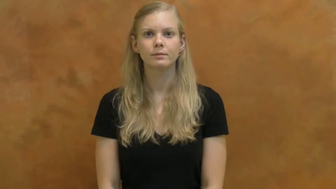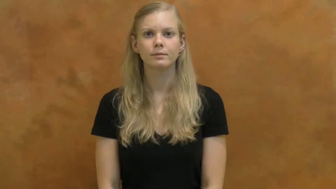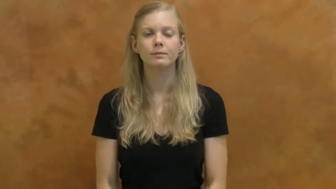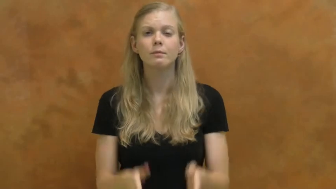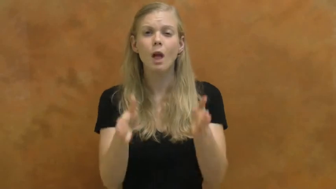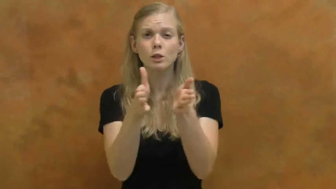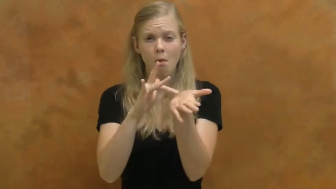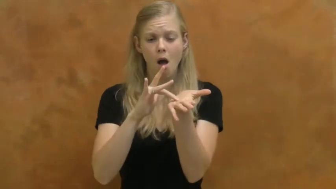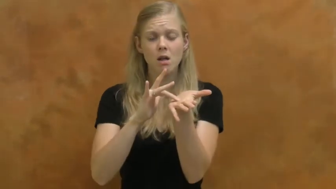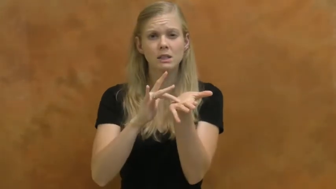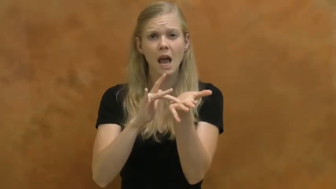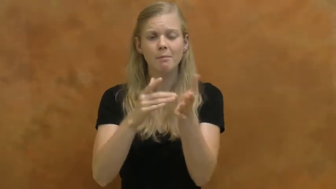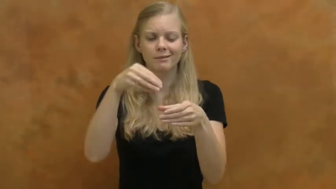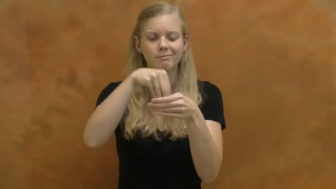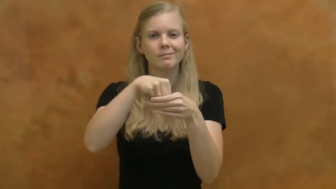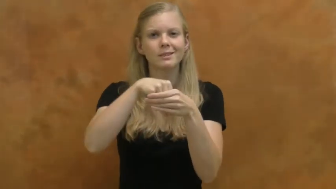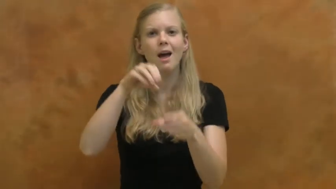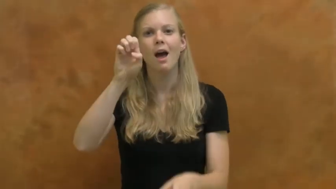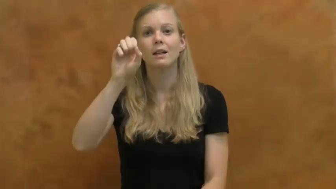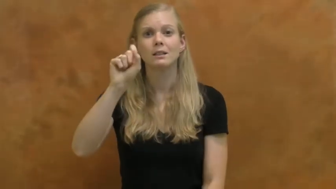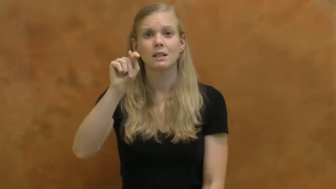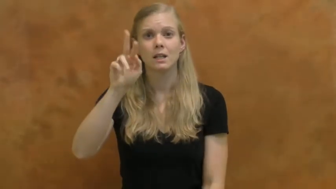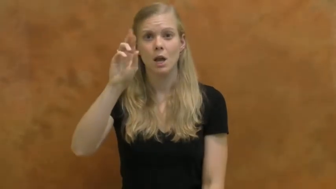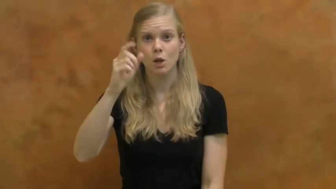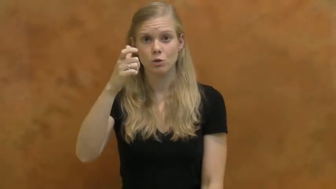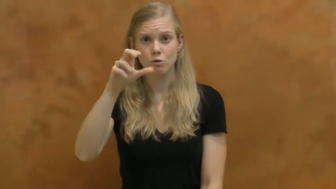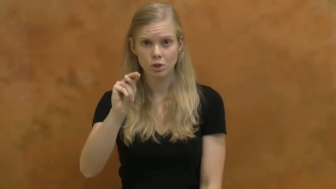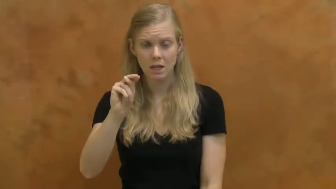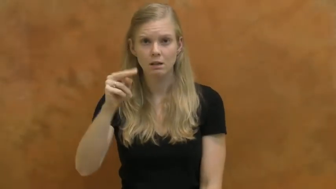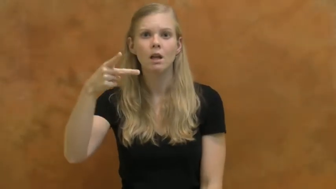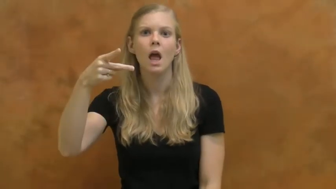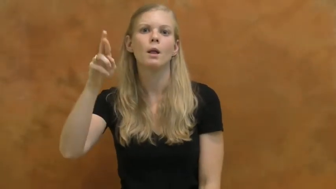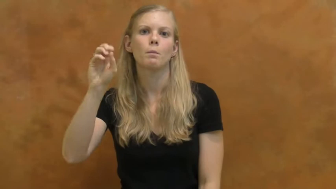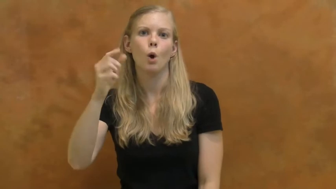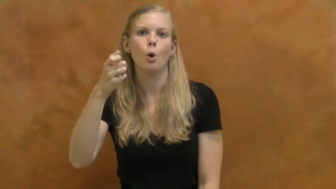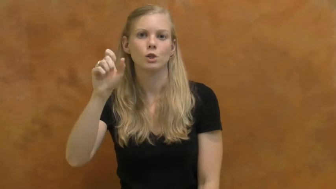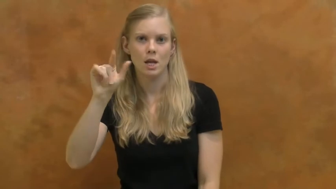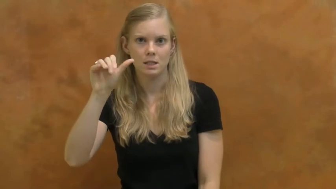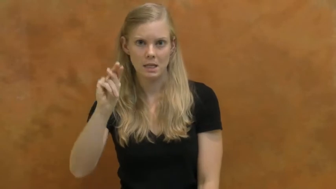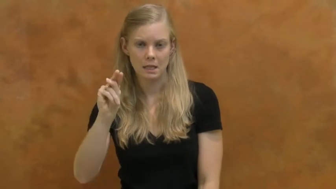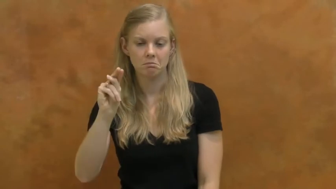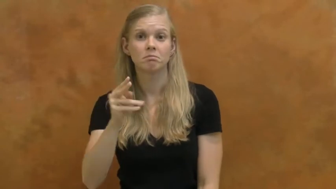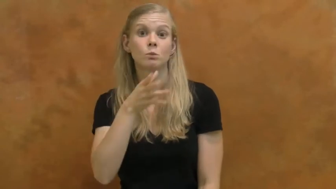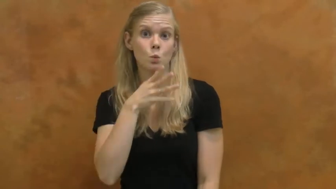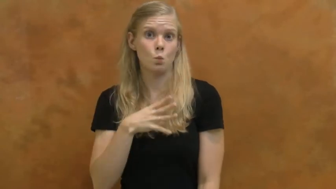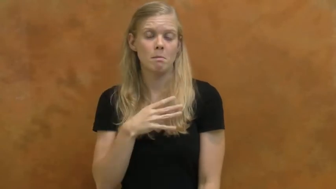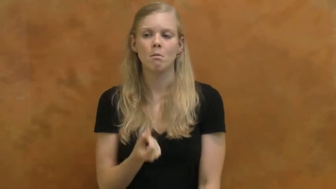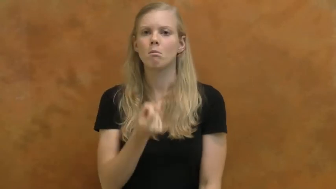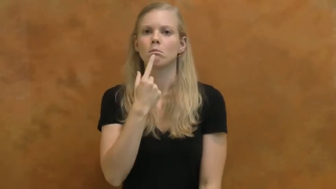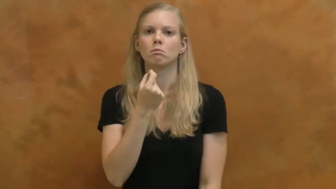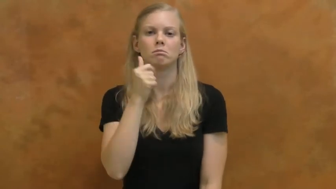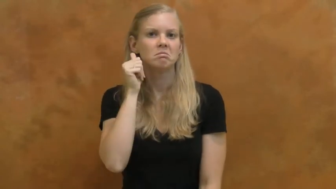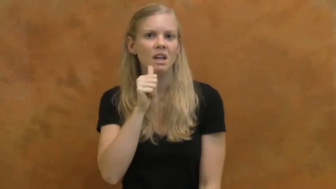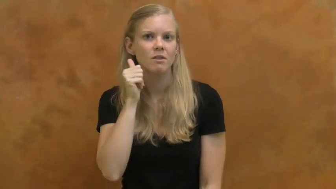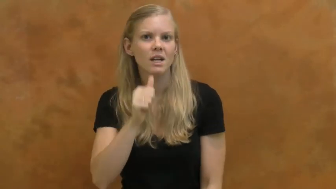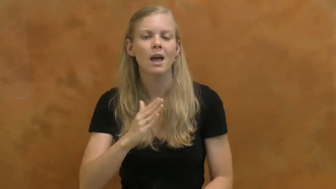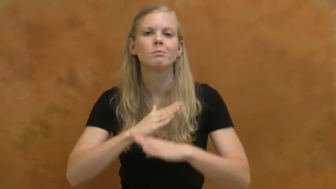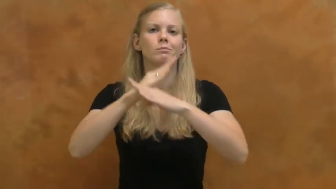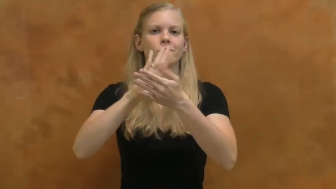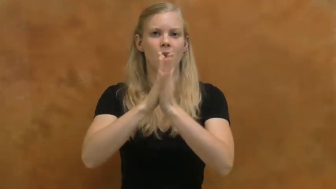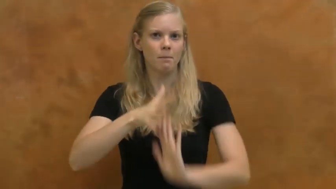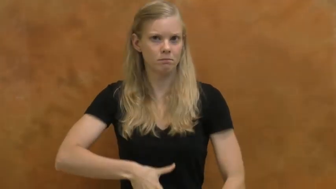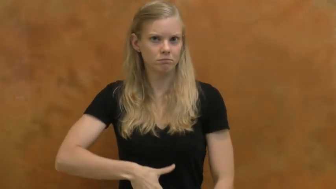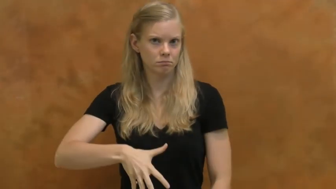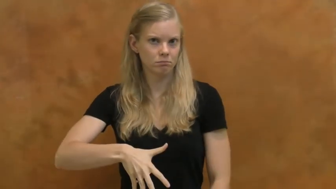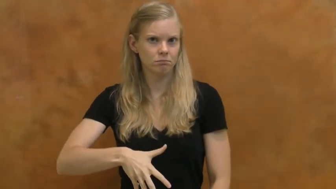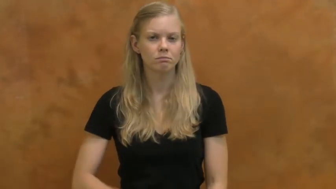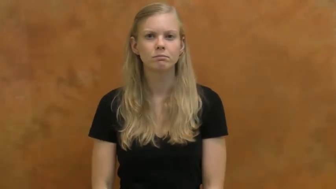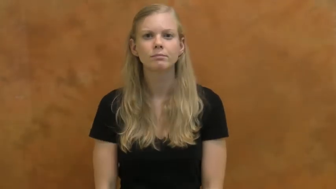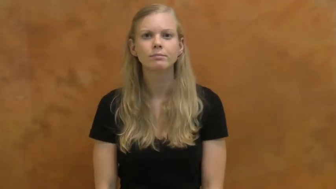contraceptive pill